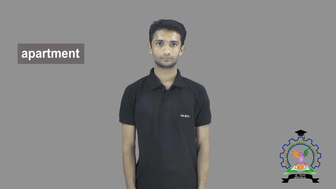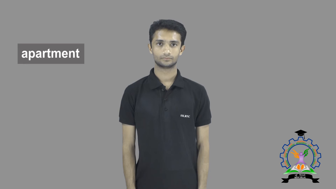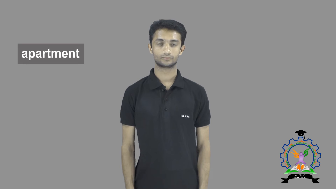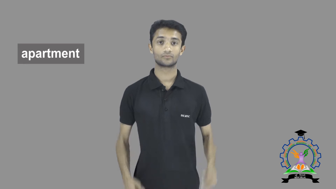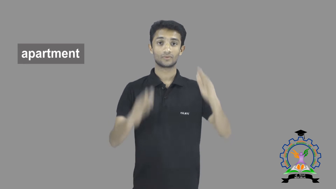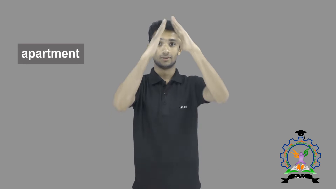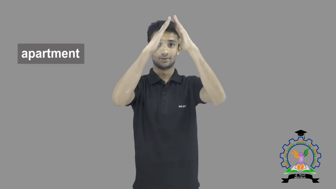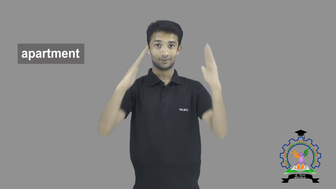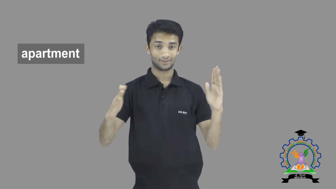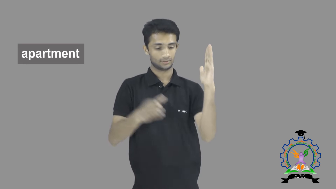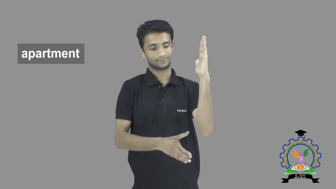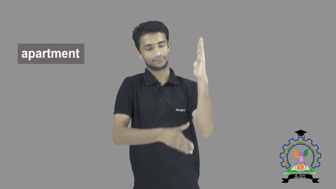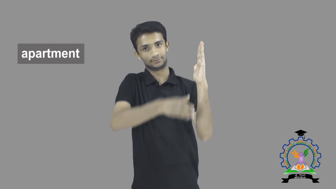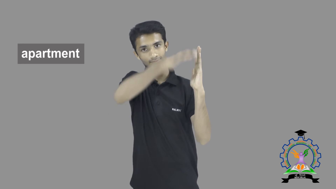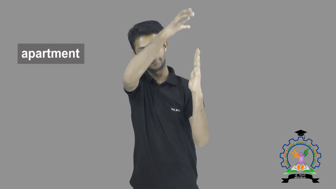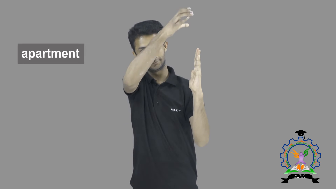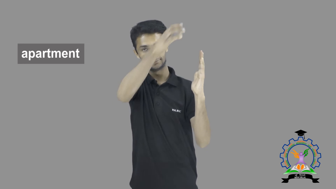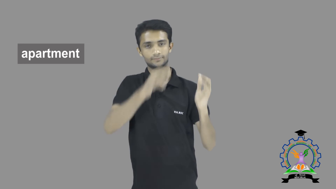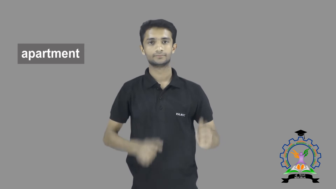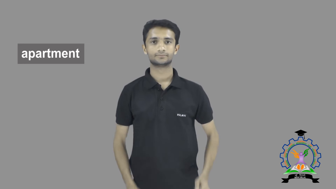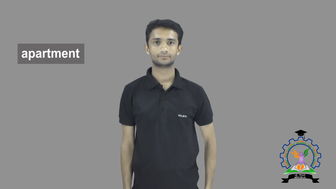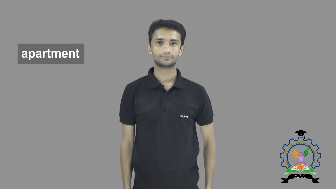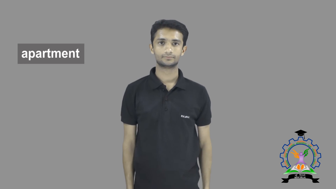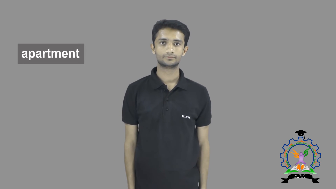apartment